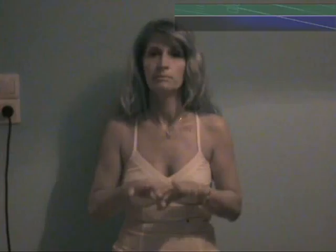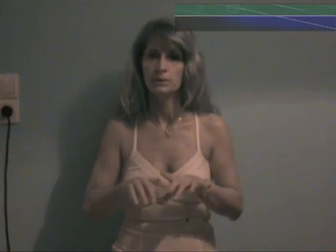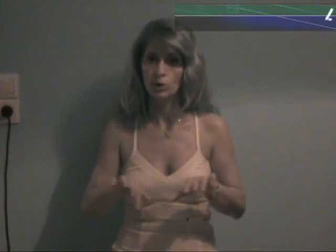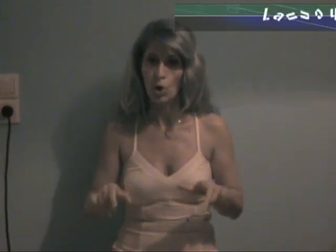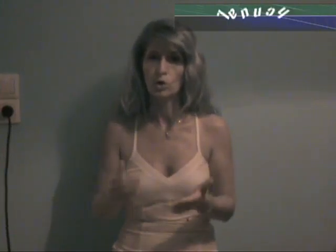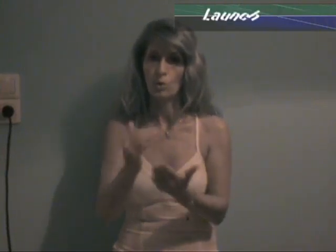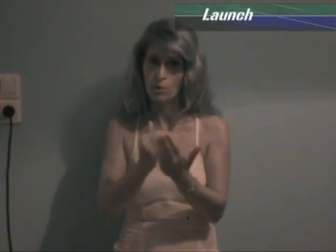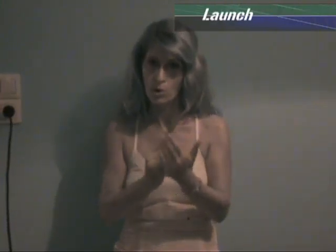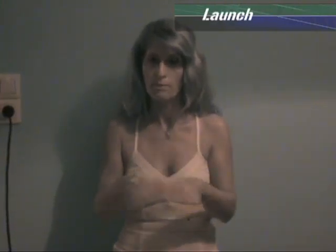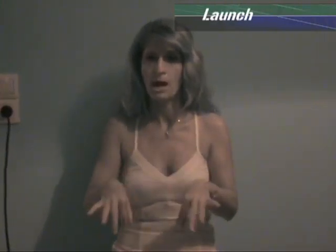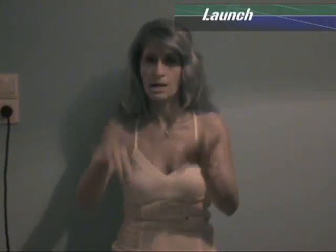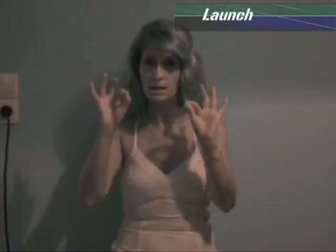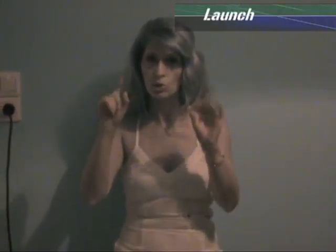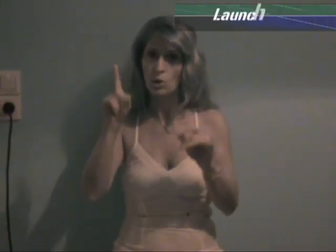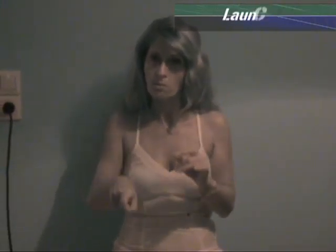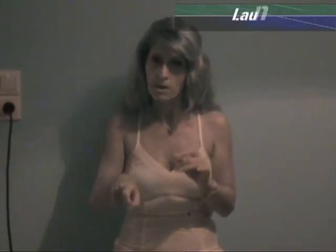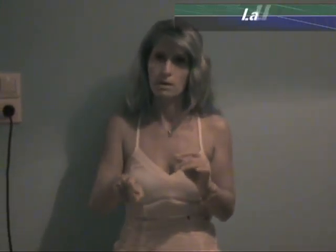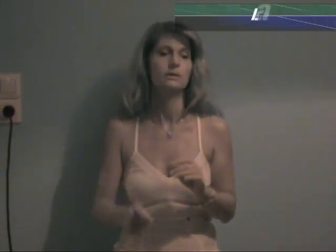Launch